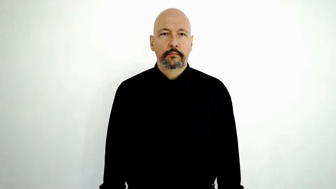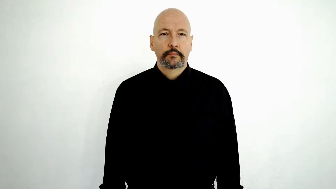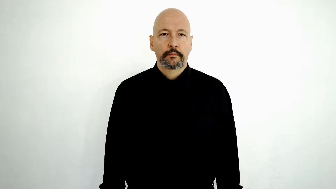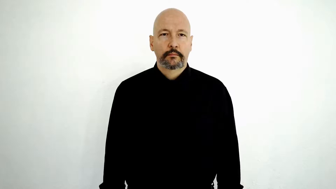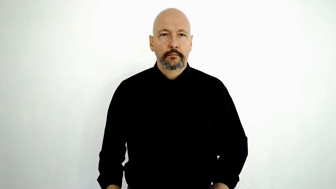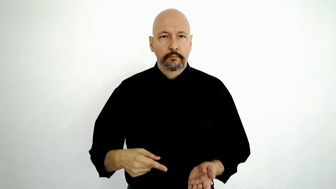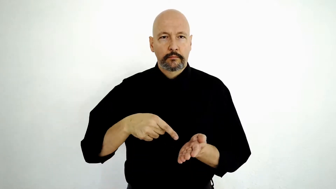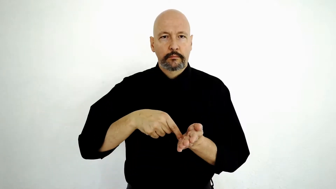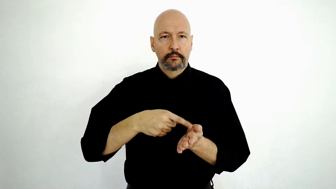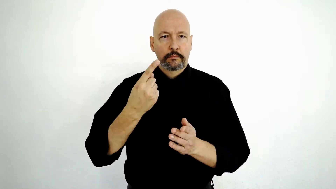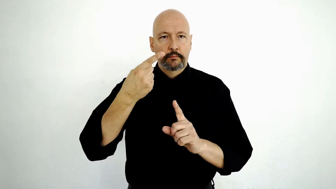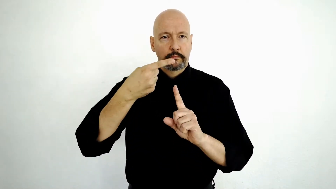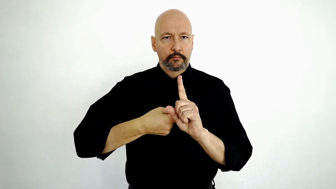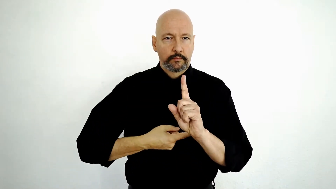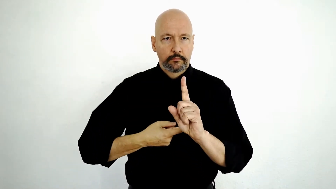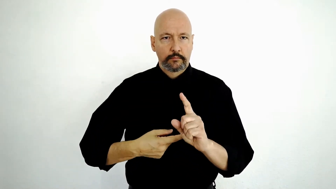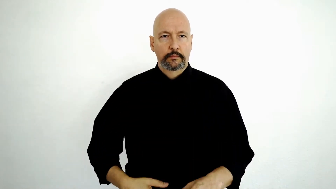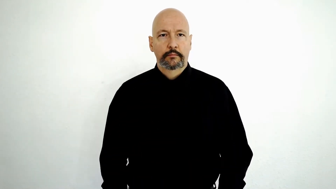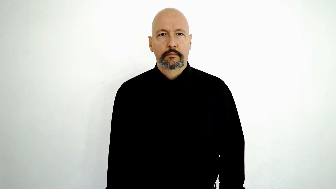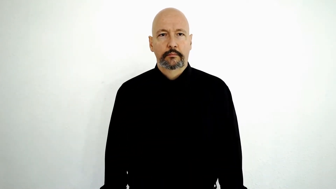ONCE-a-MONTH